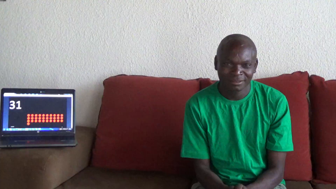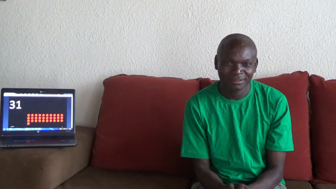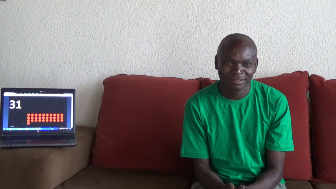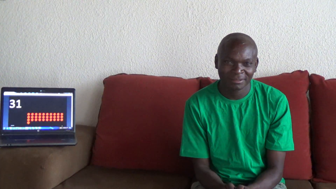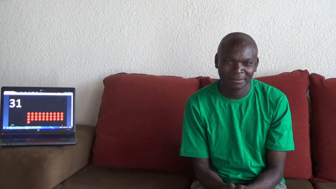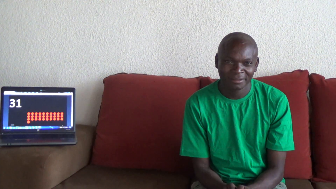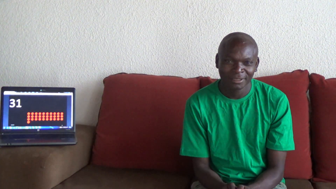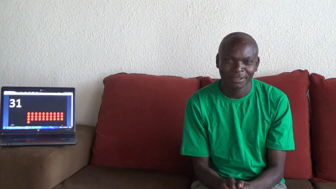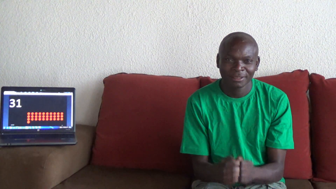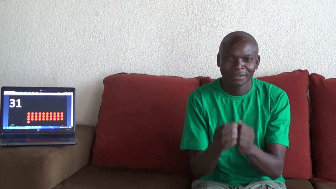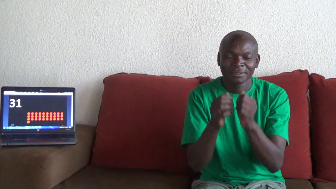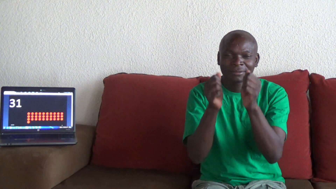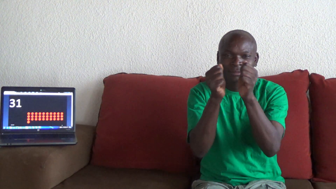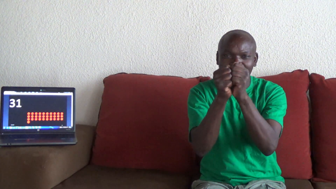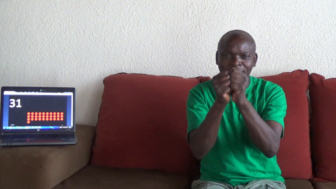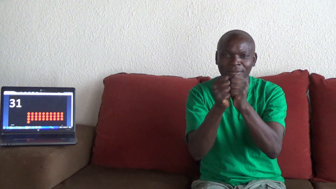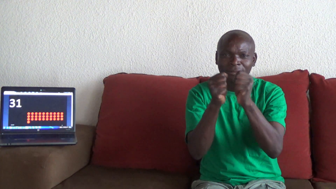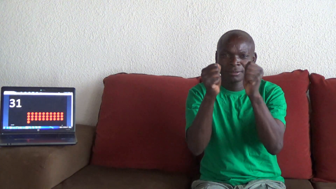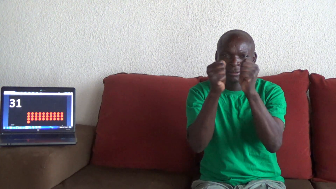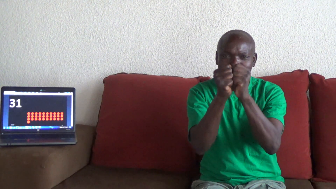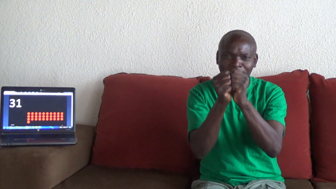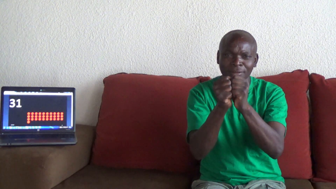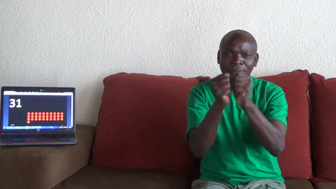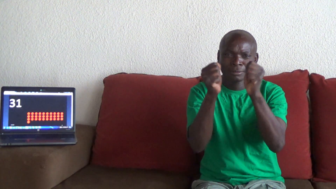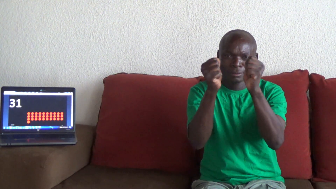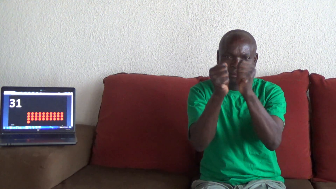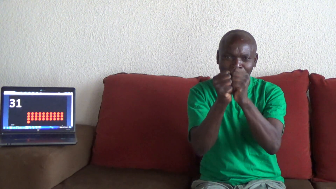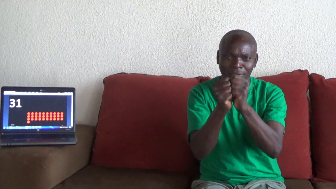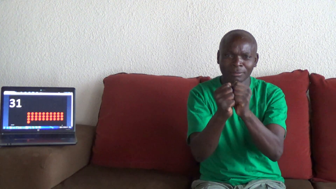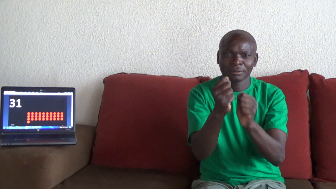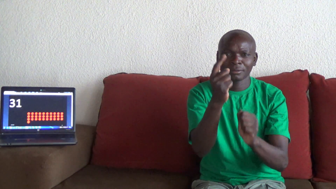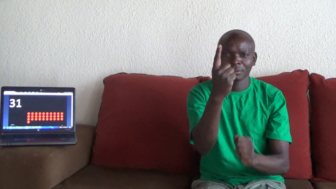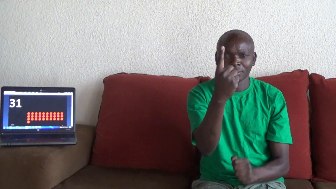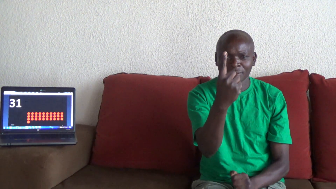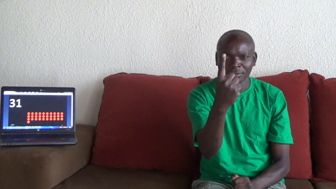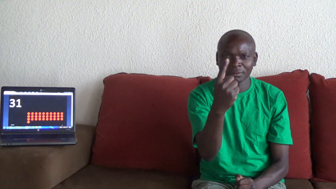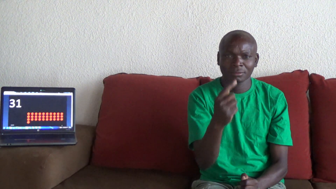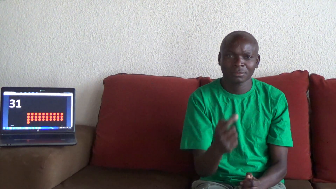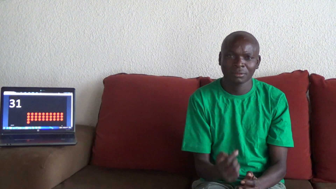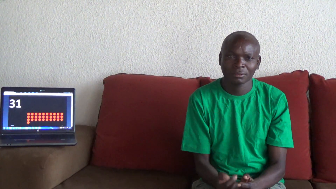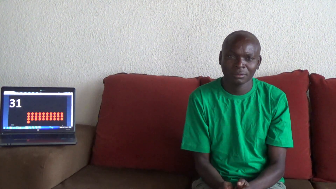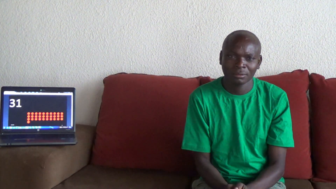number31